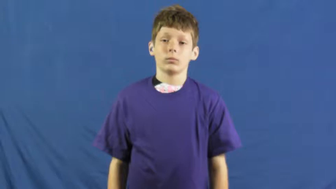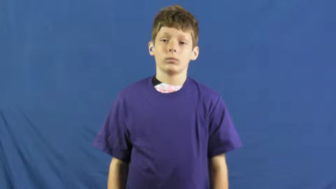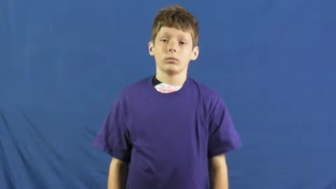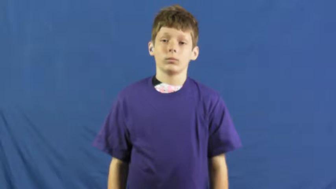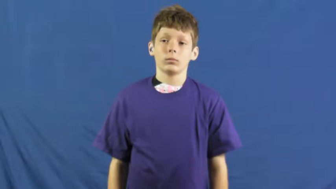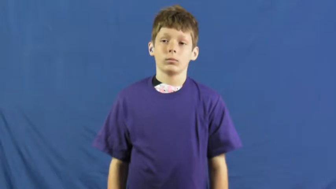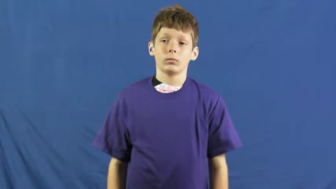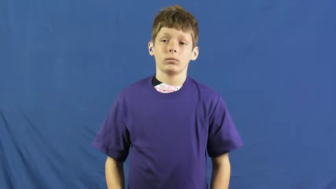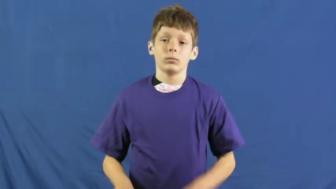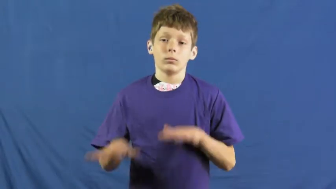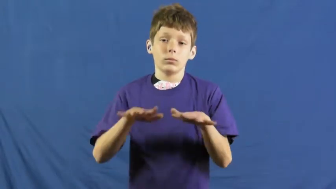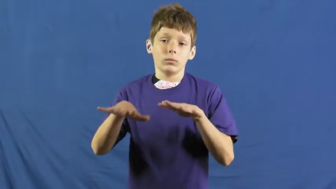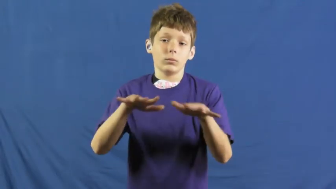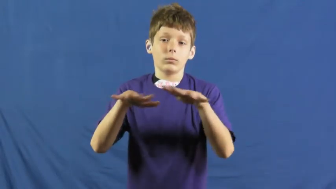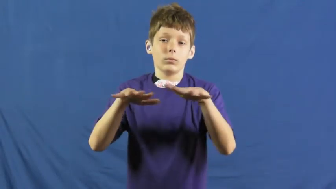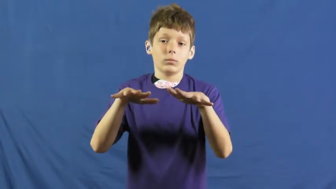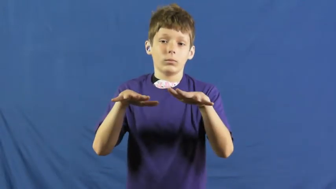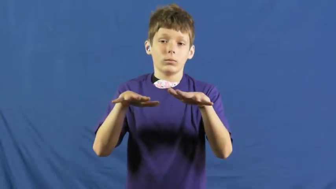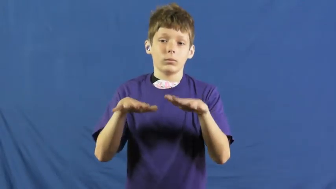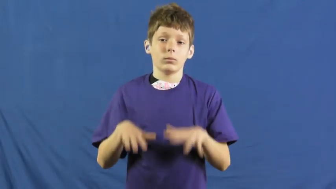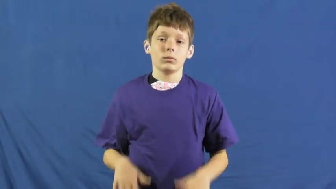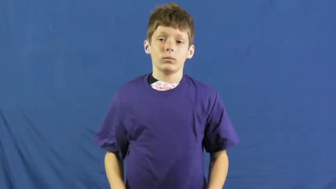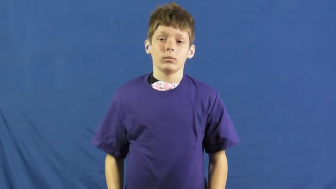vibrate